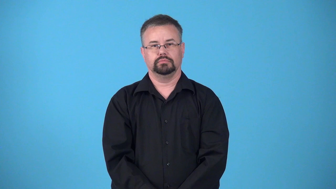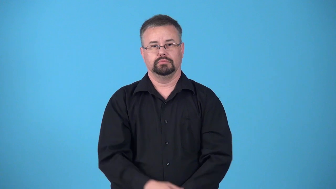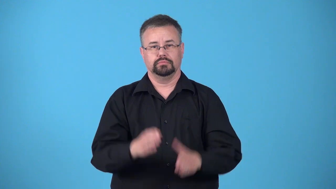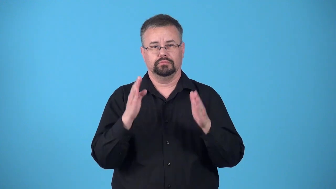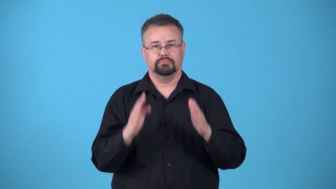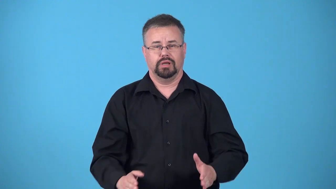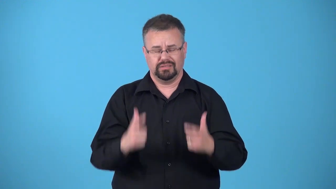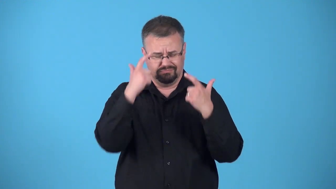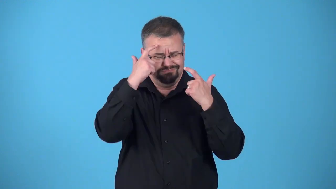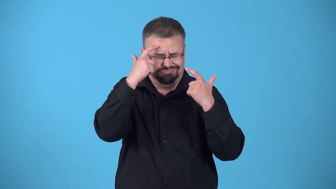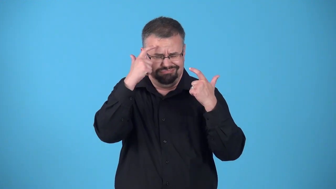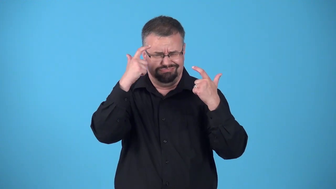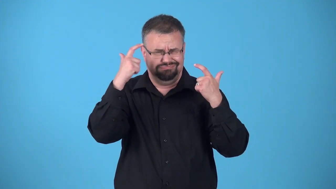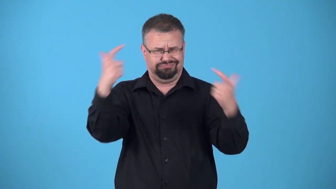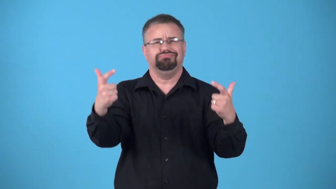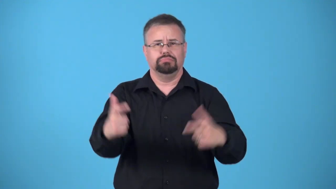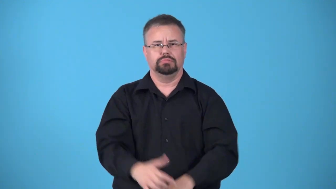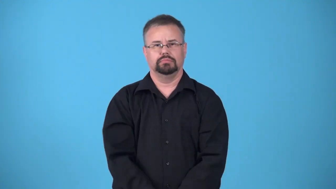legend in his own mind